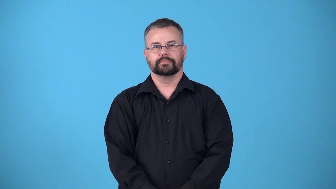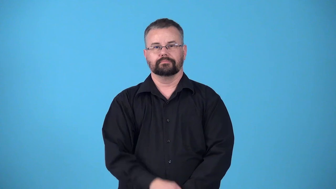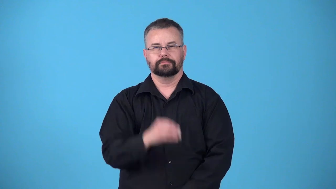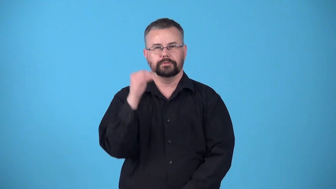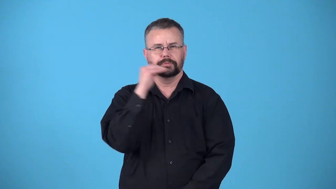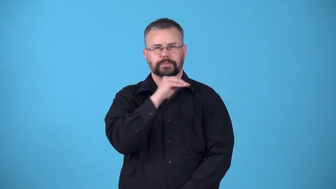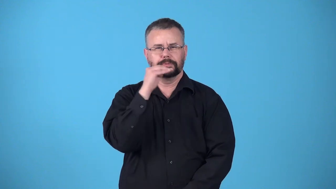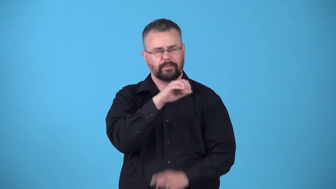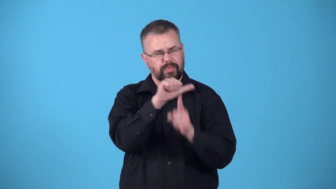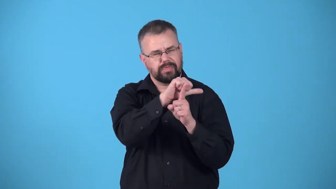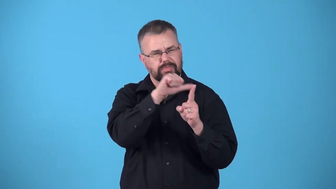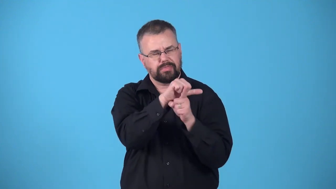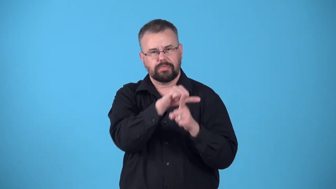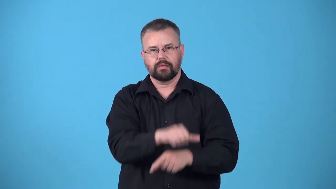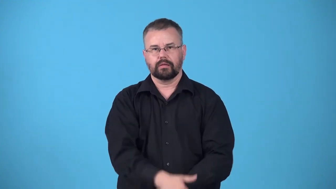blowing smoke